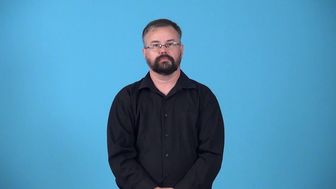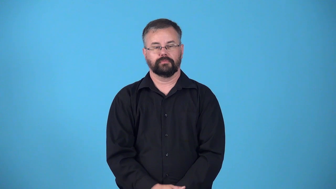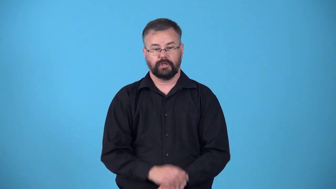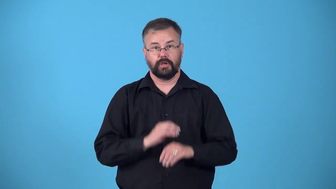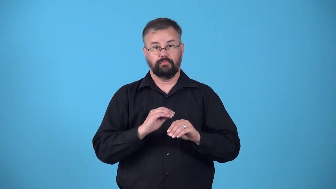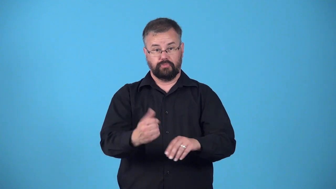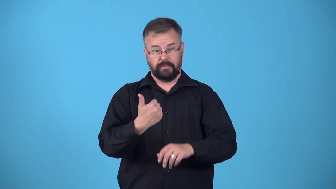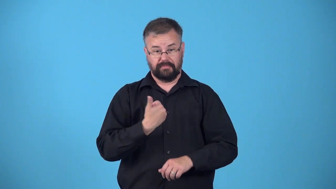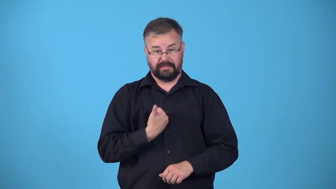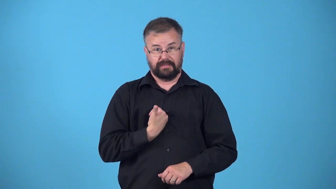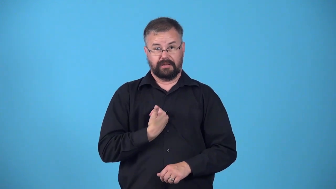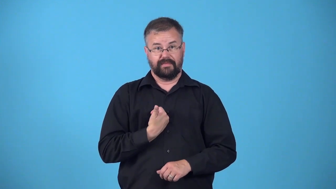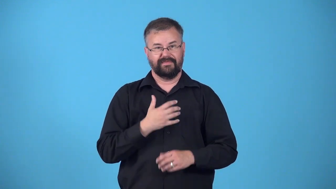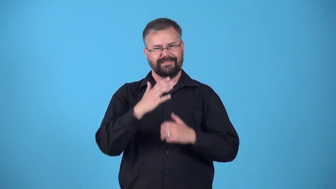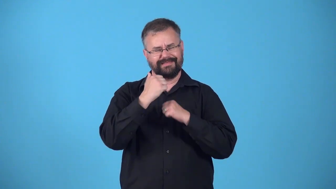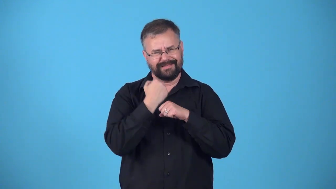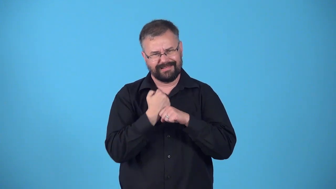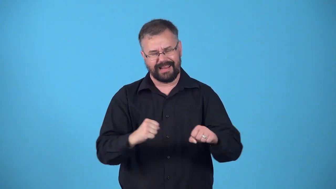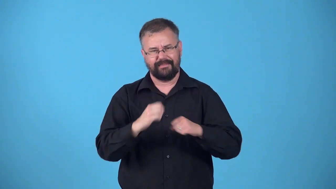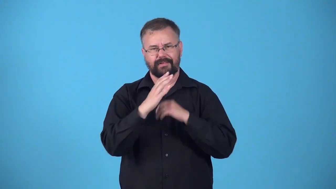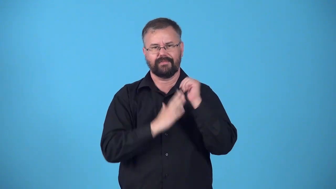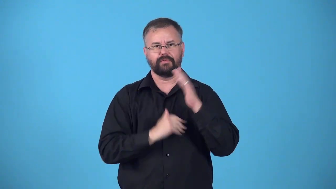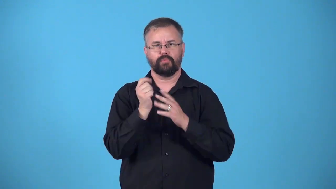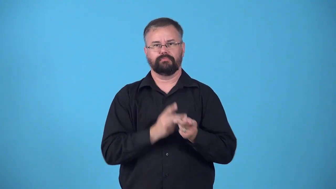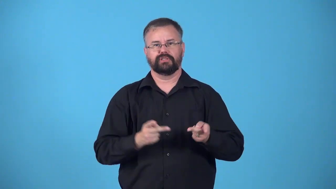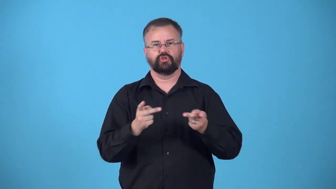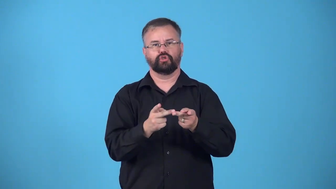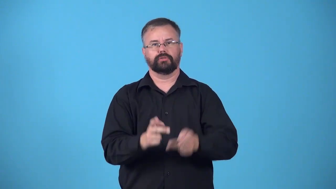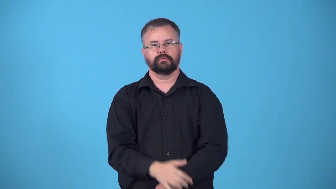ensconce,ensconced in